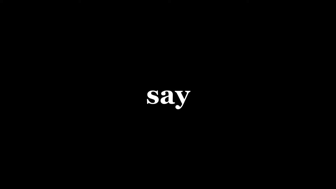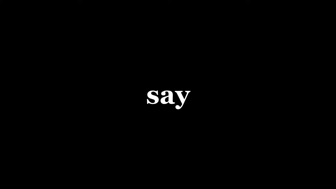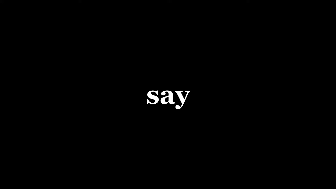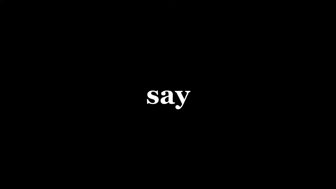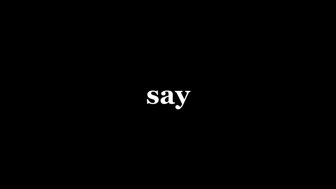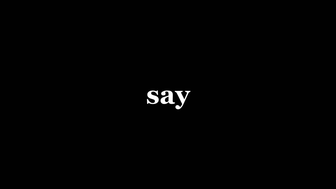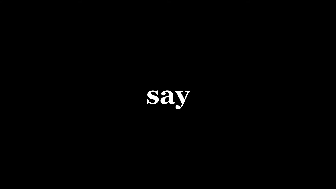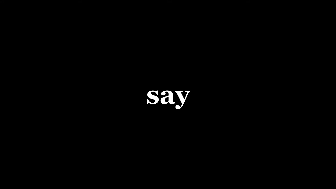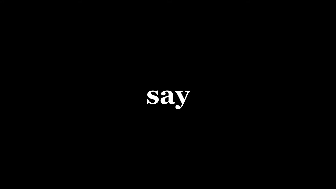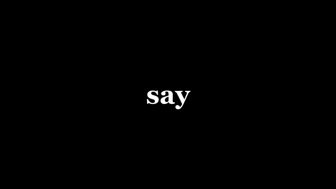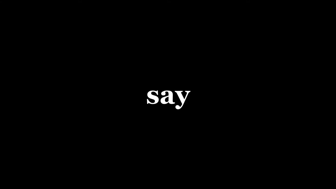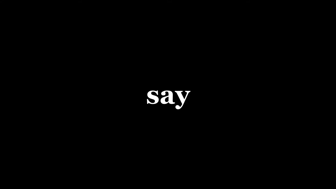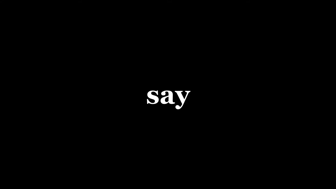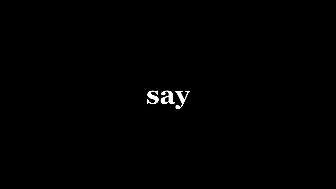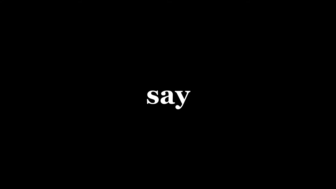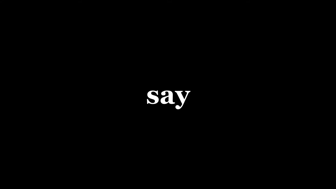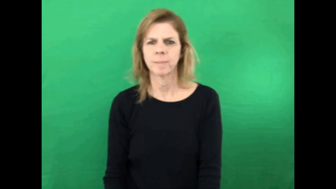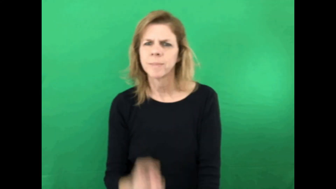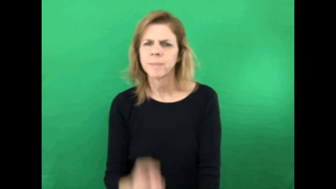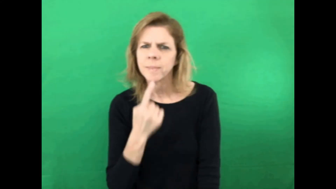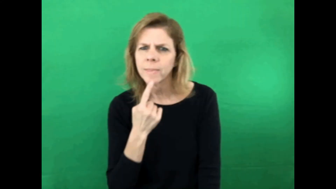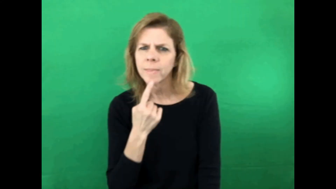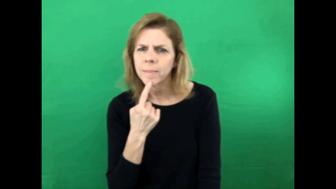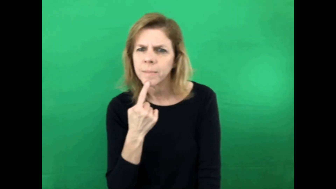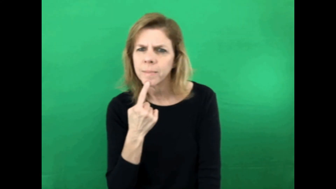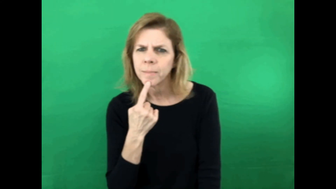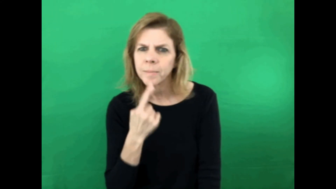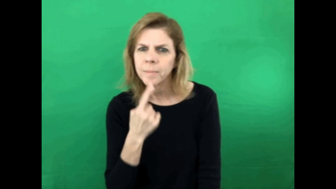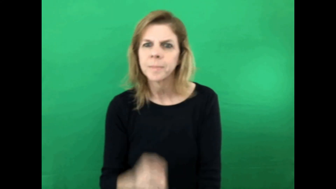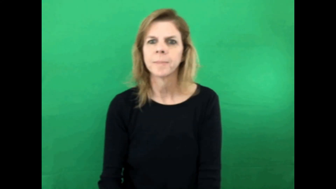Say